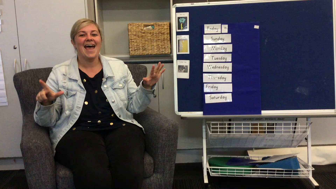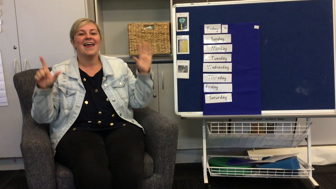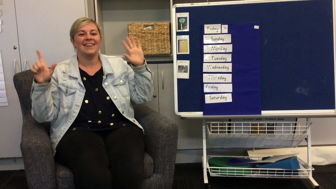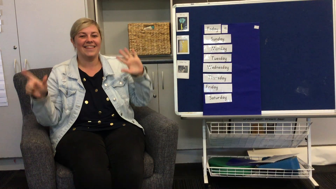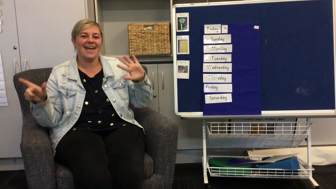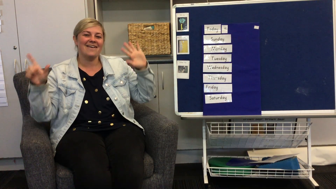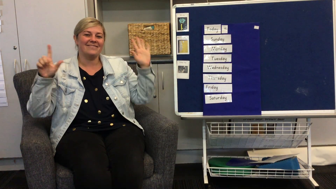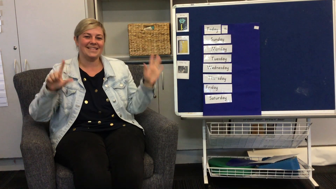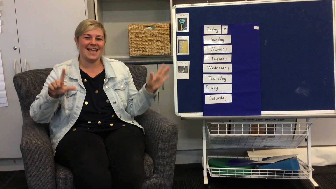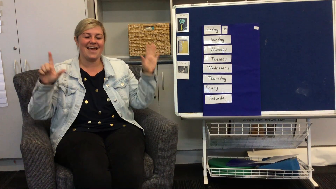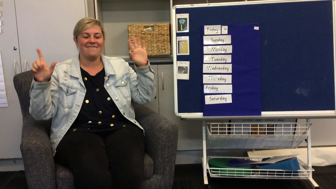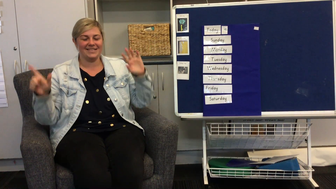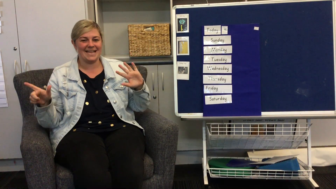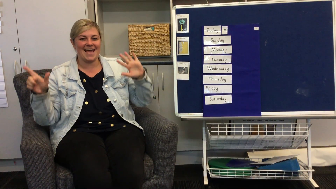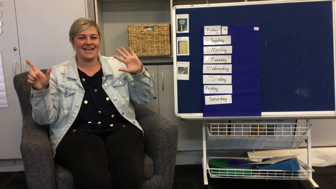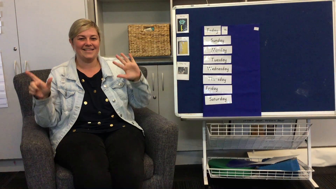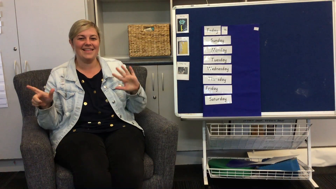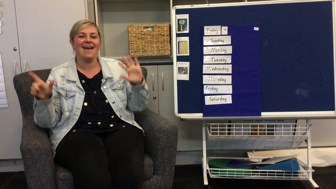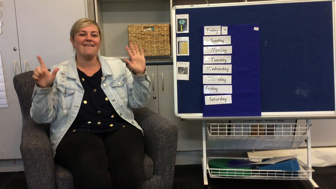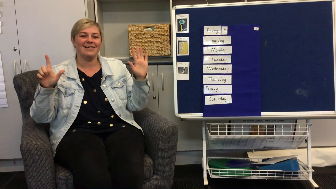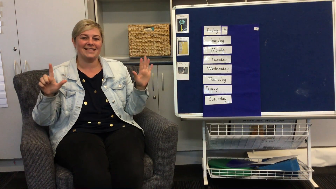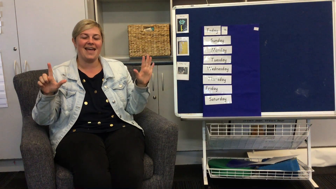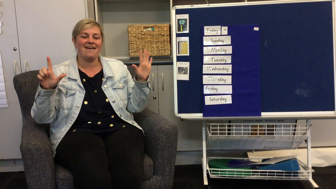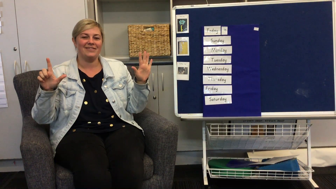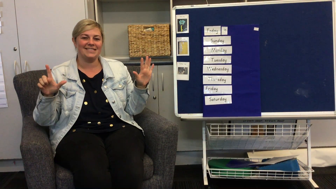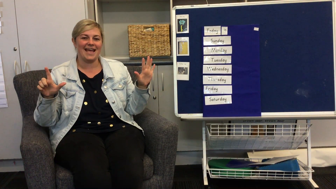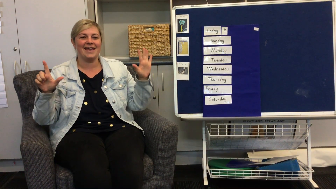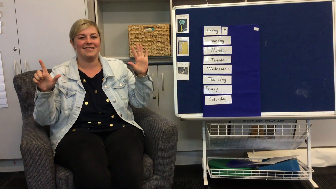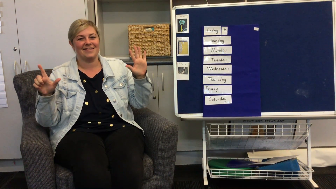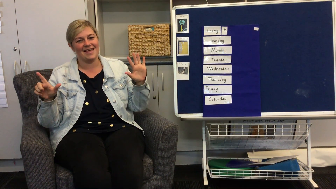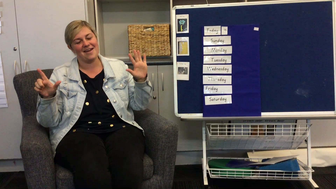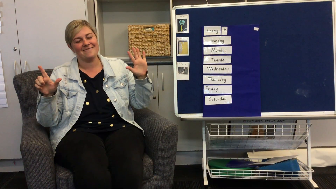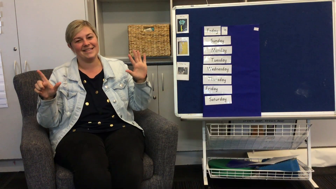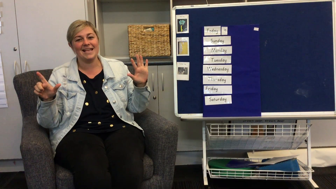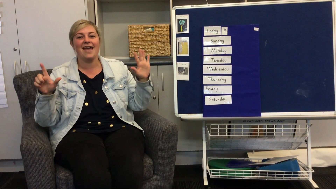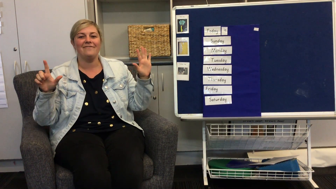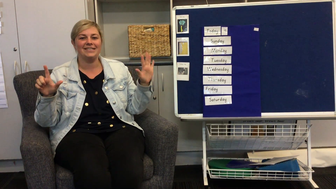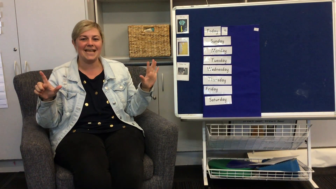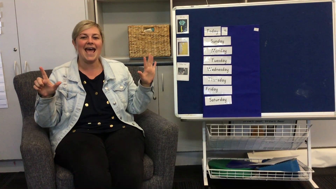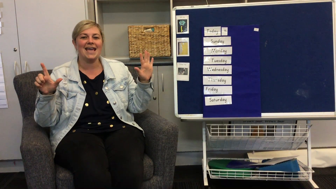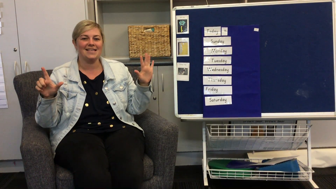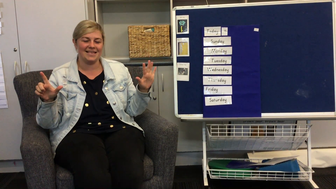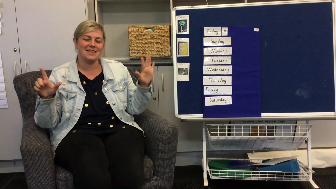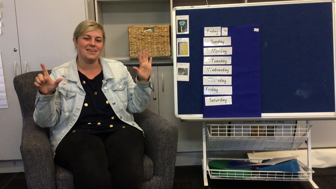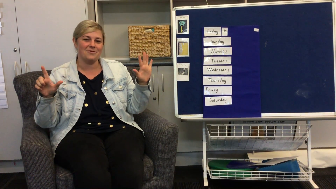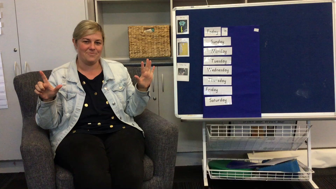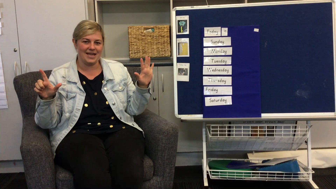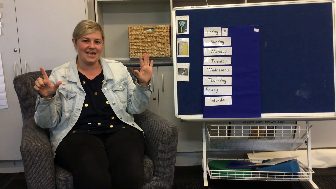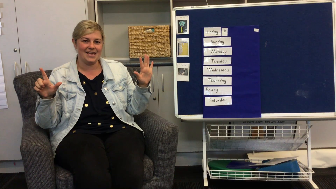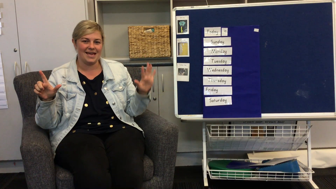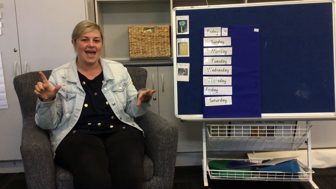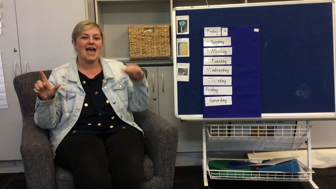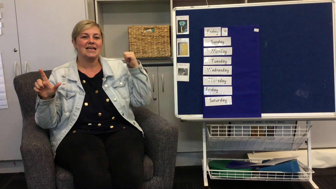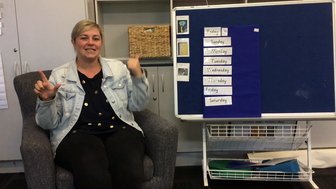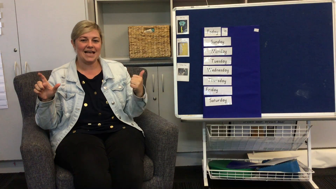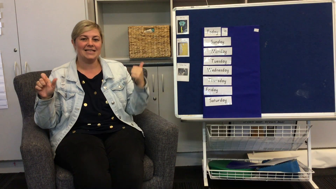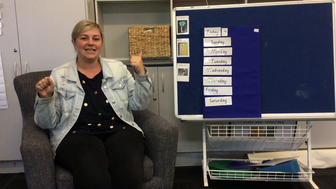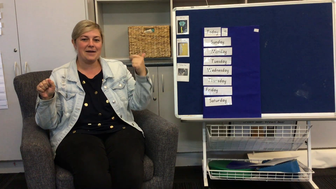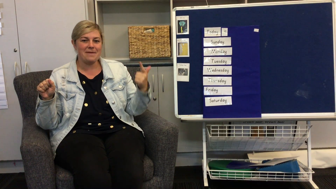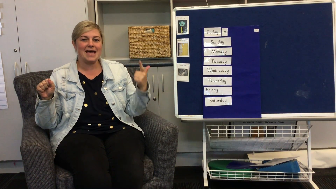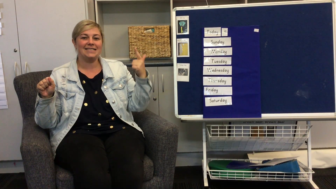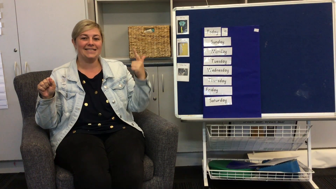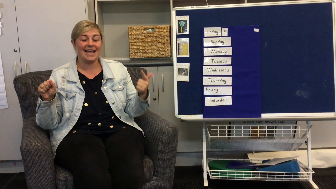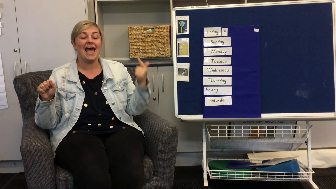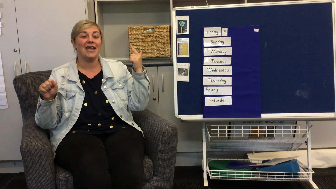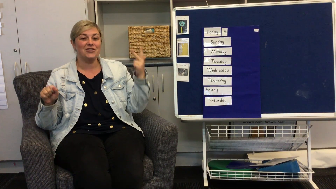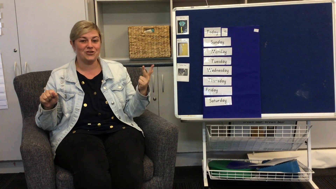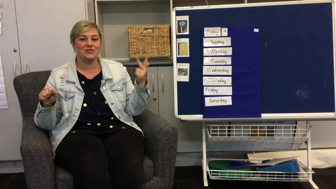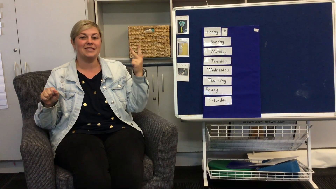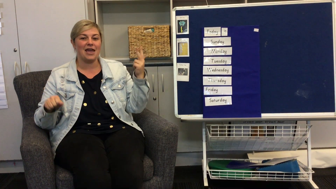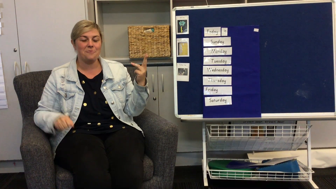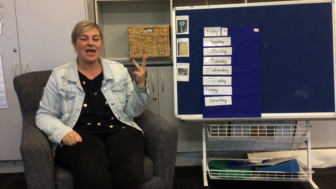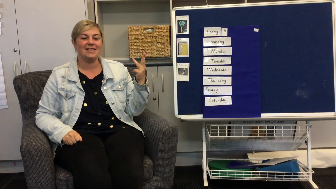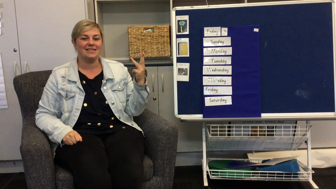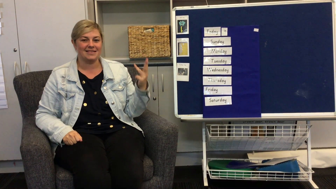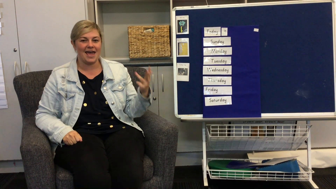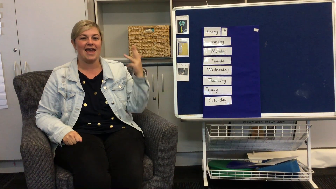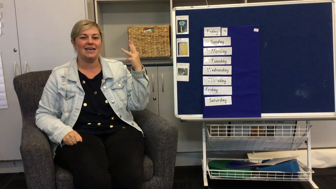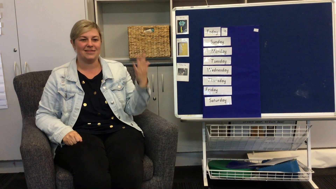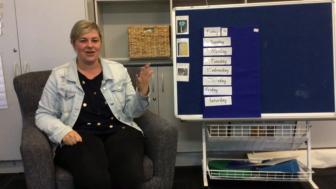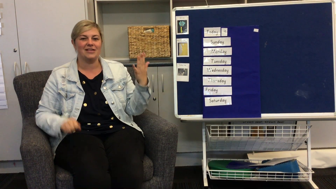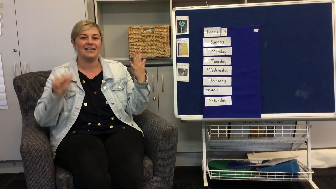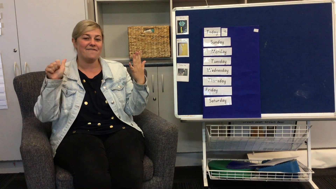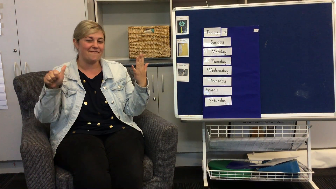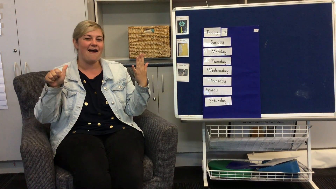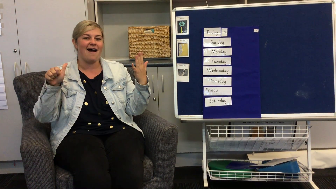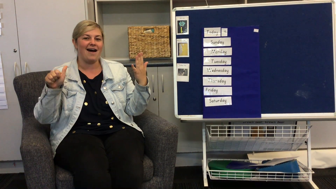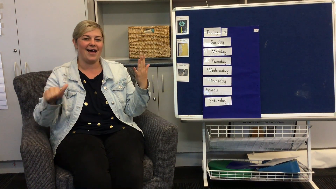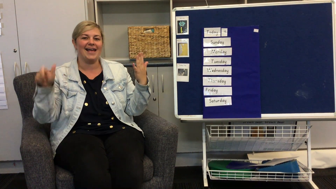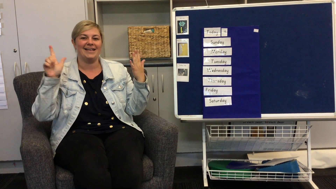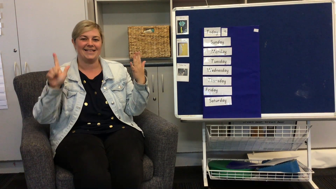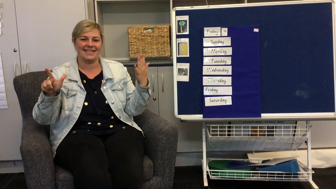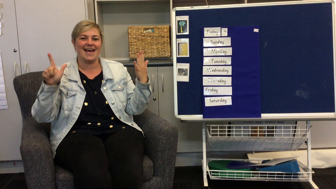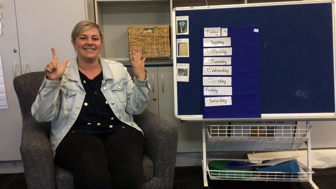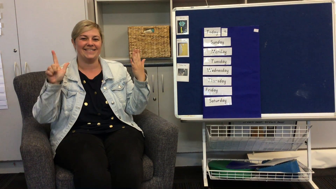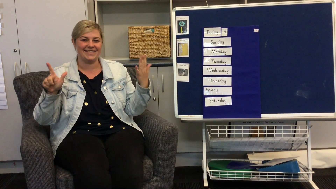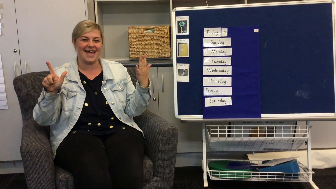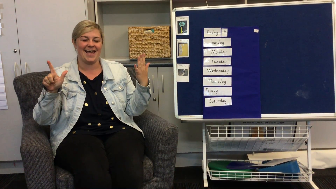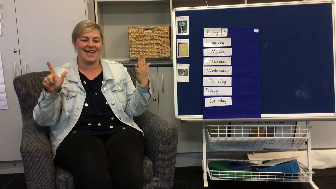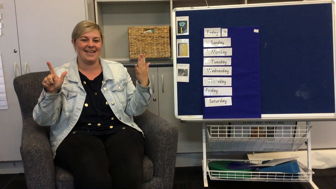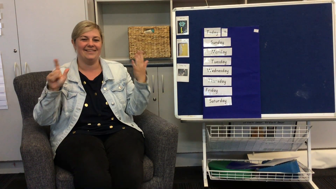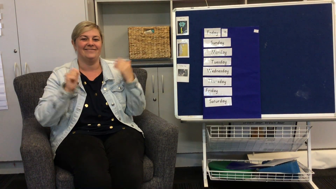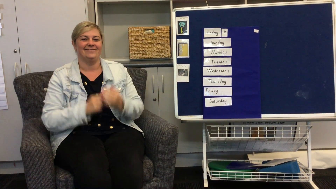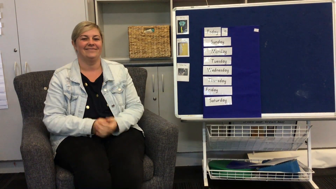days of the week